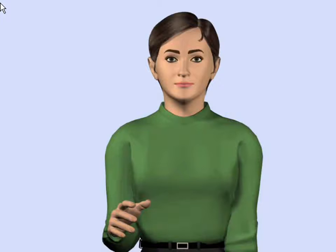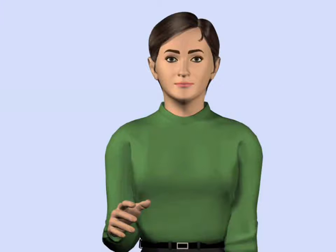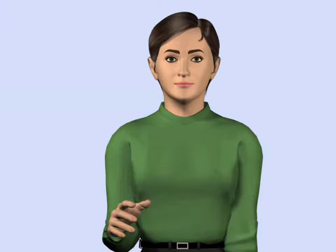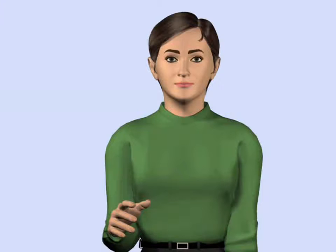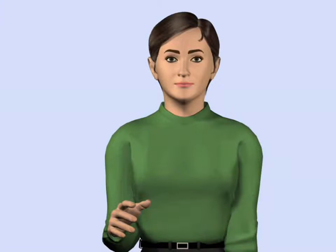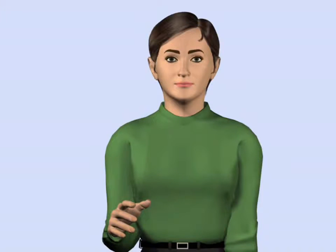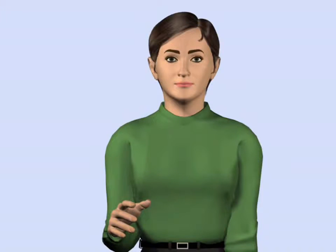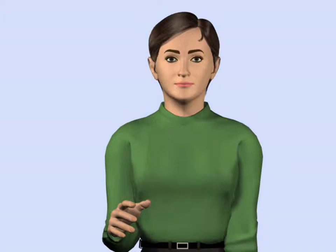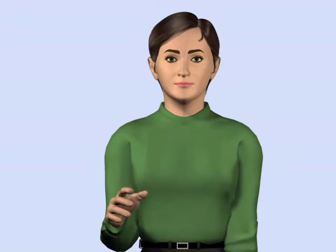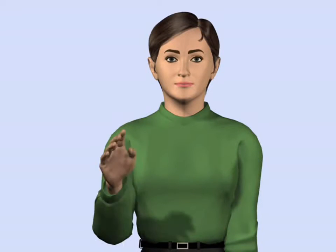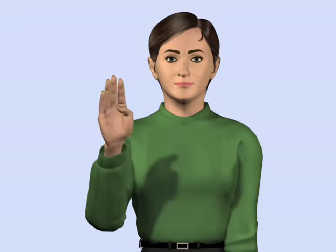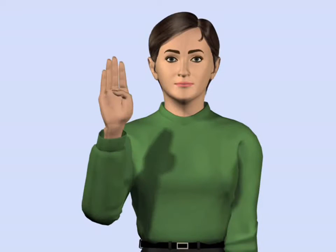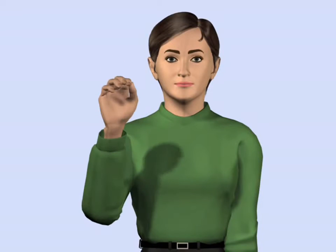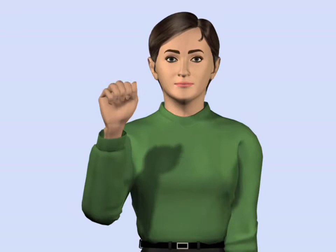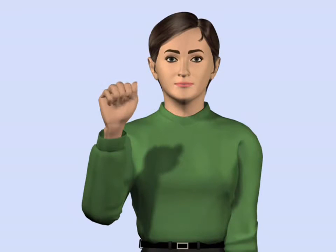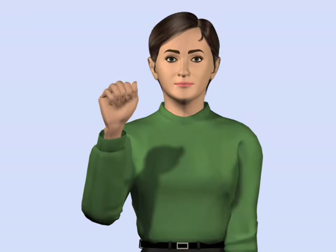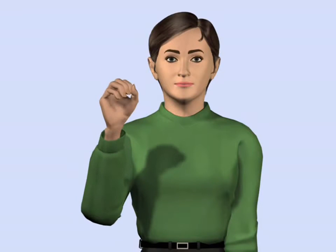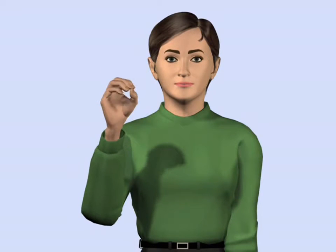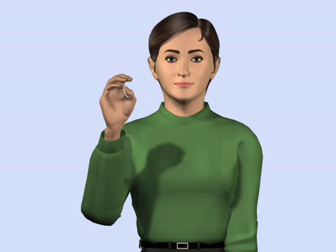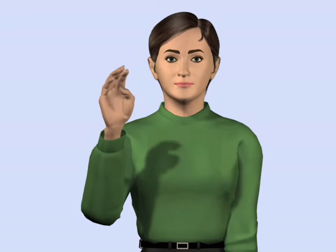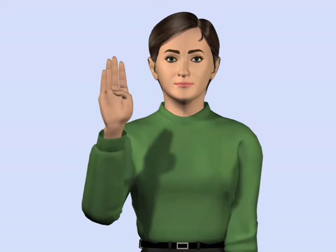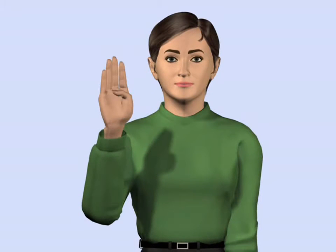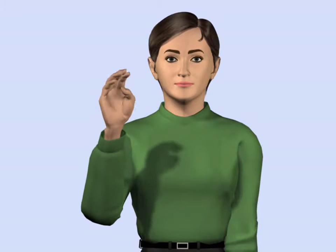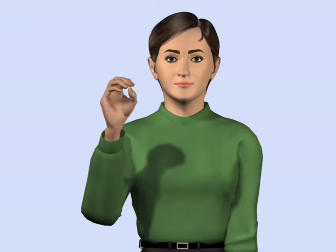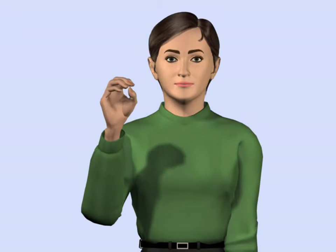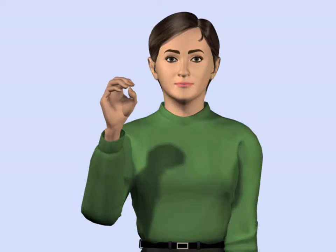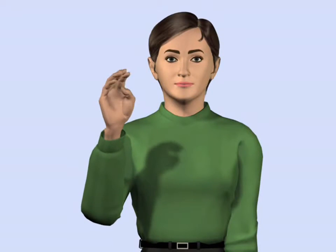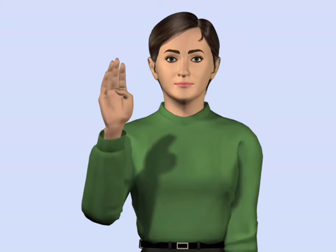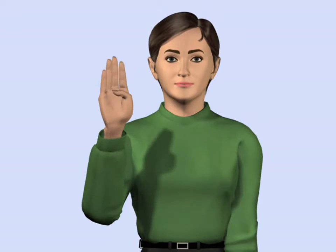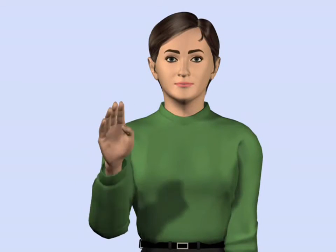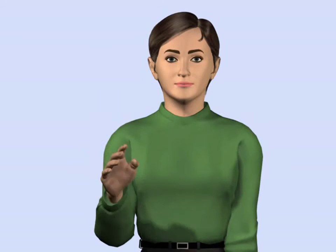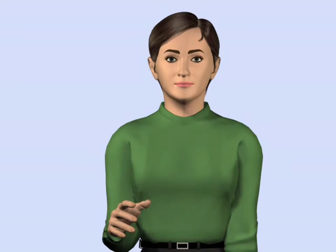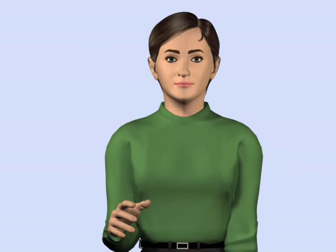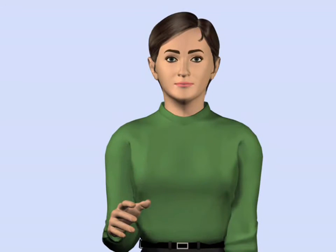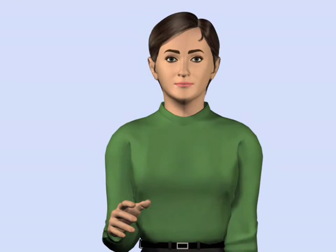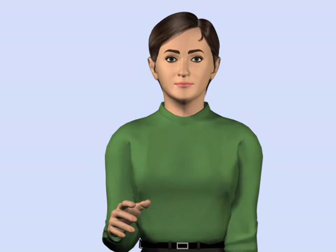baobob